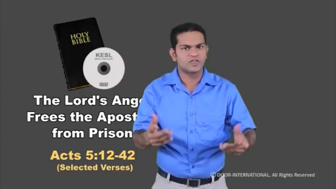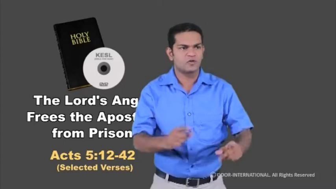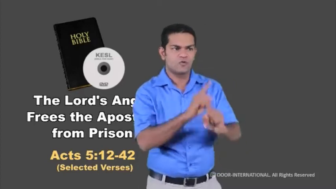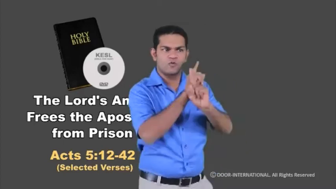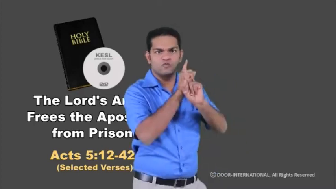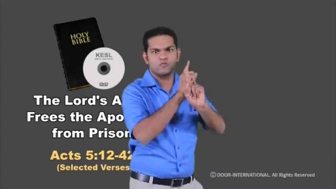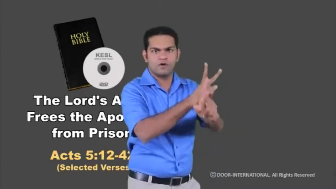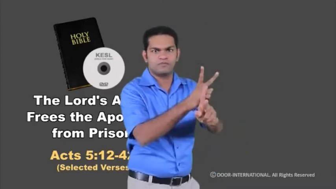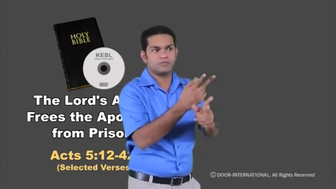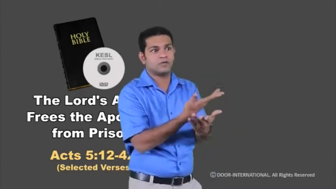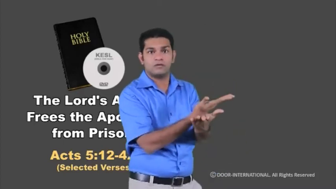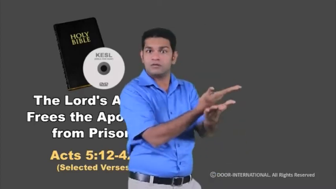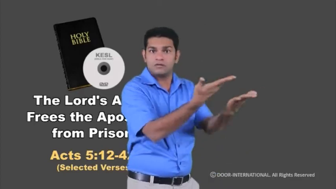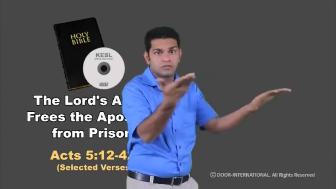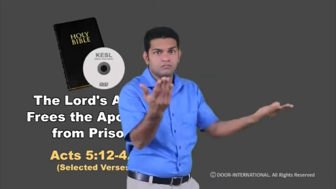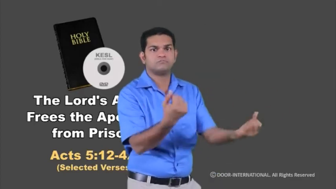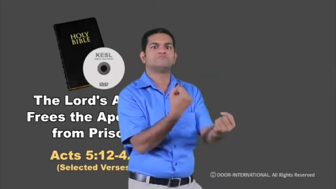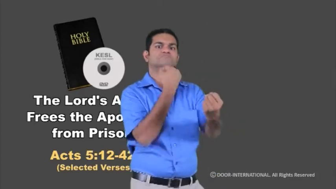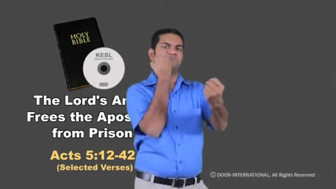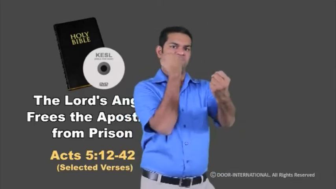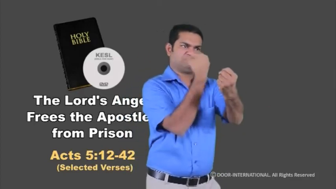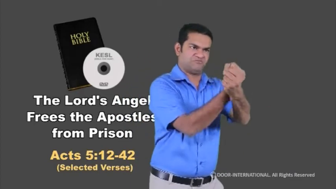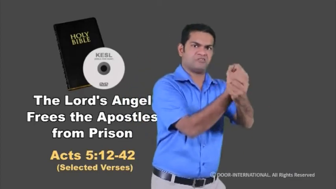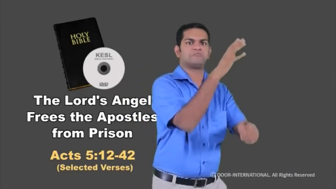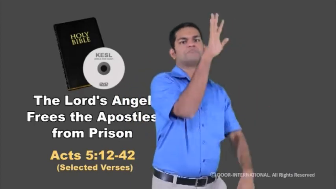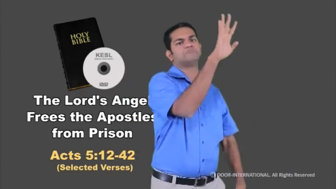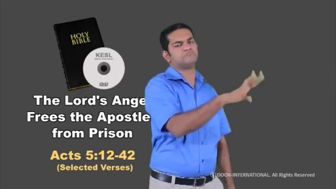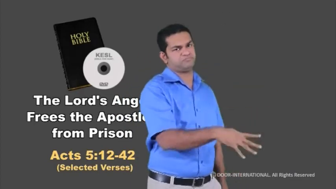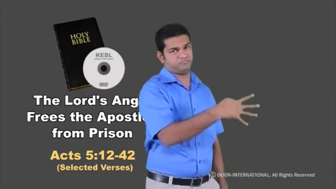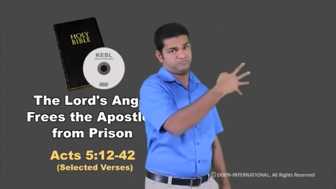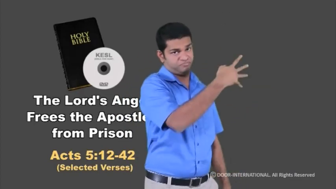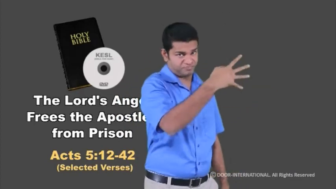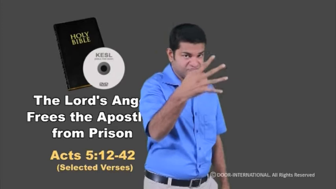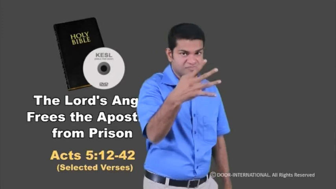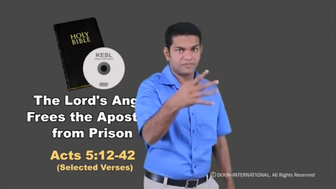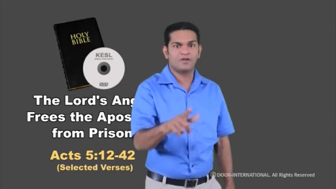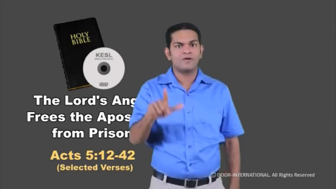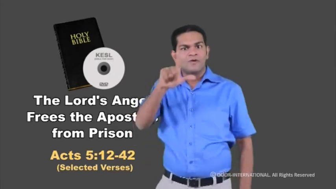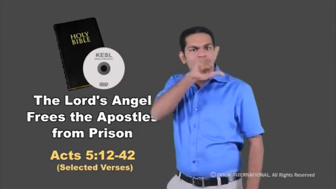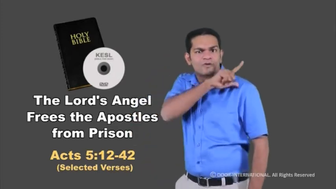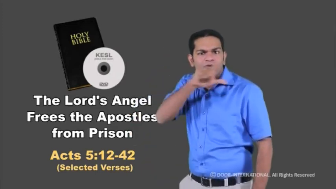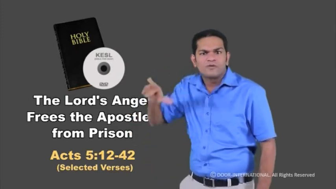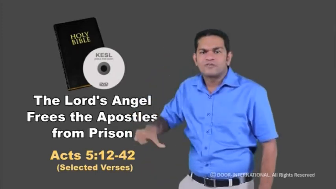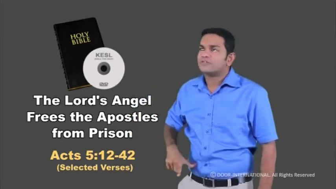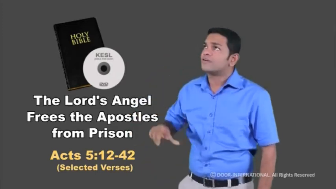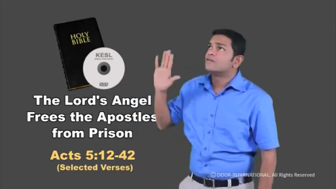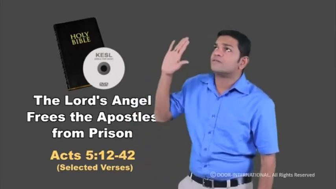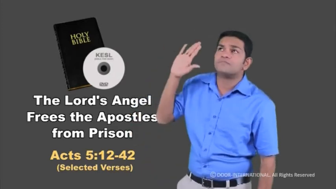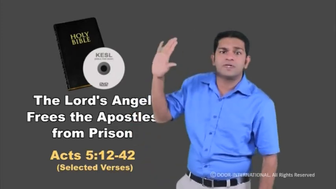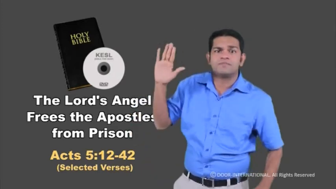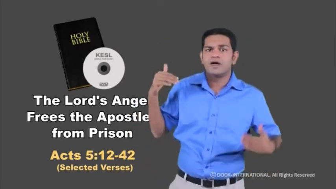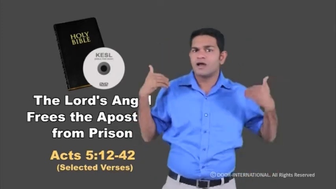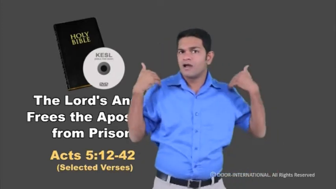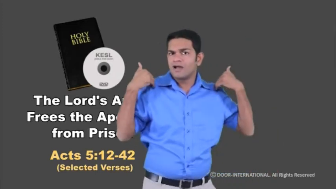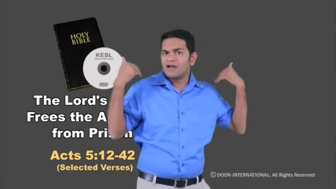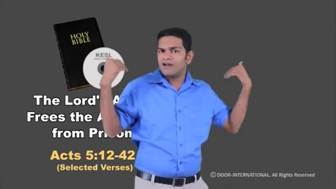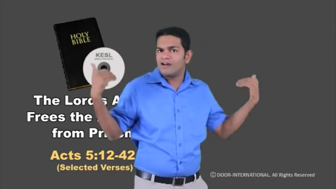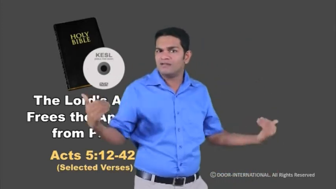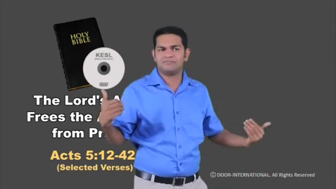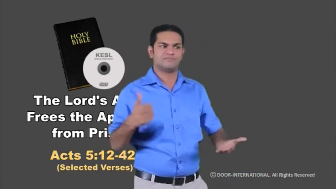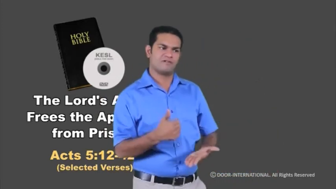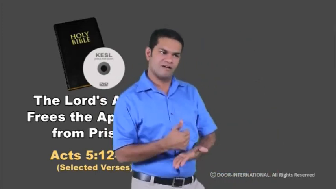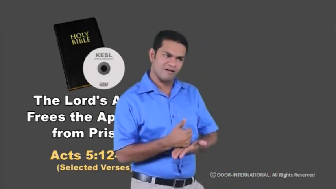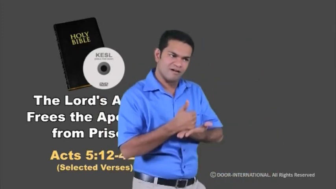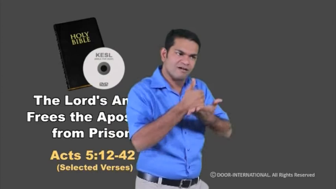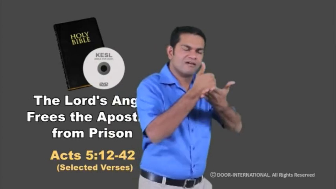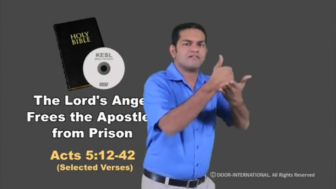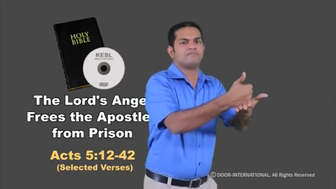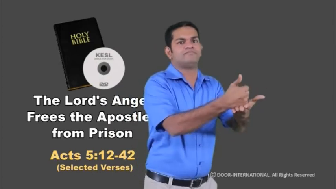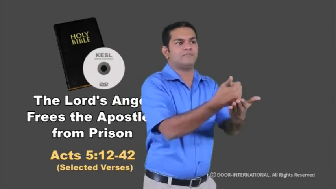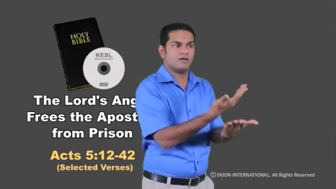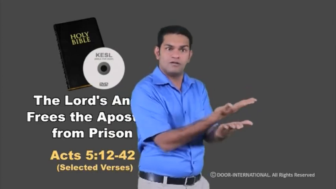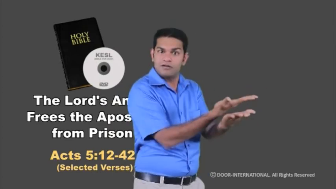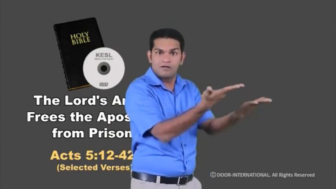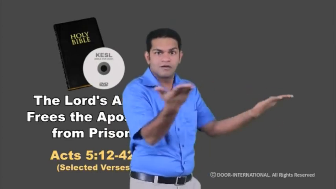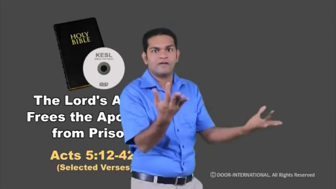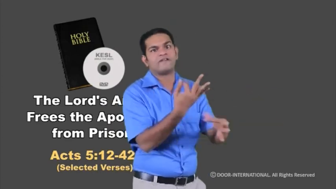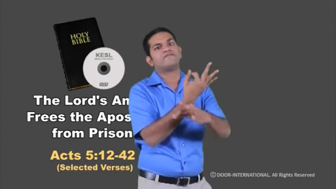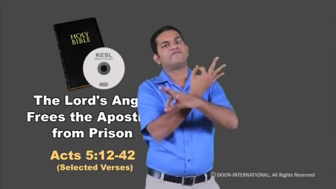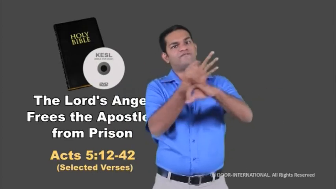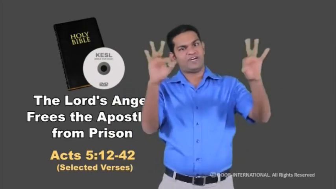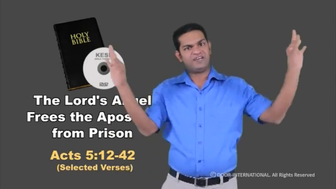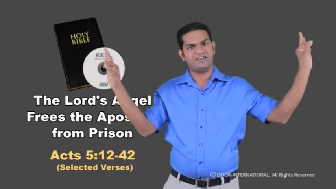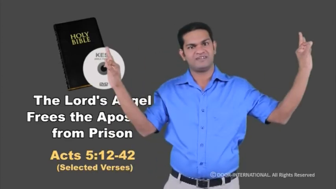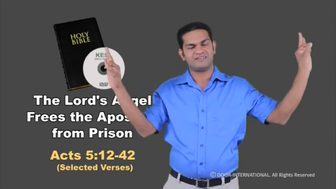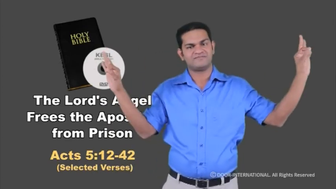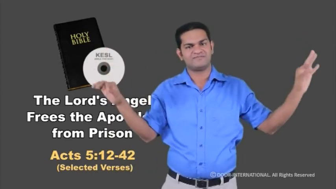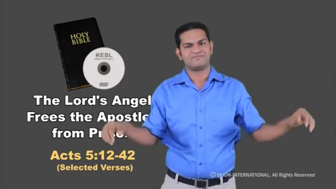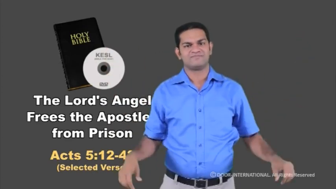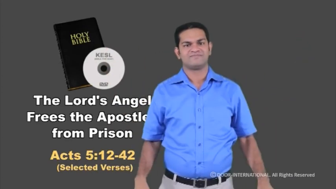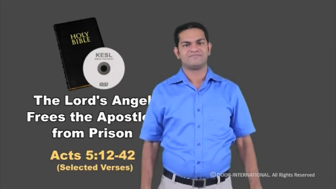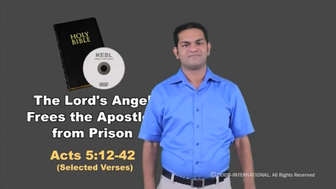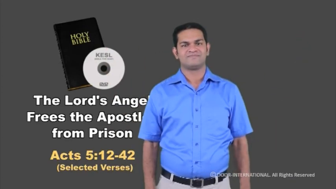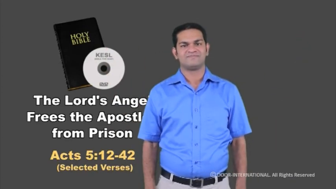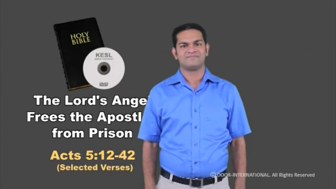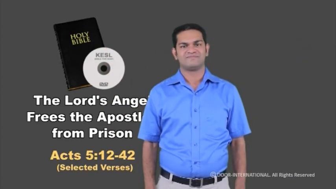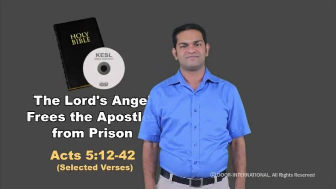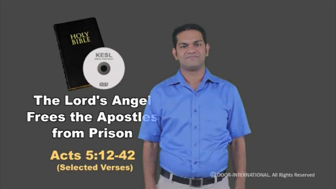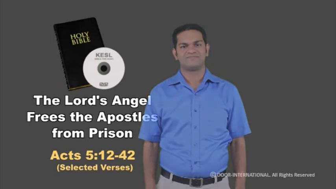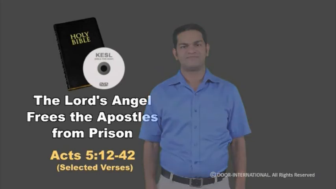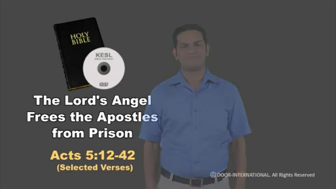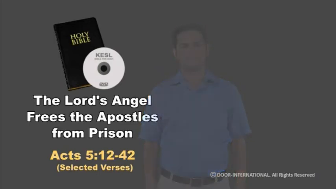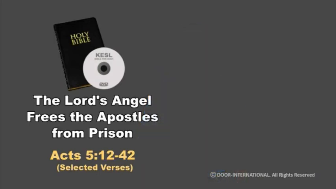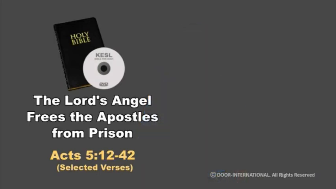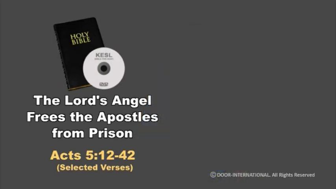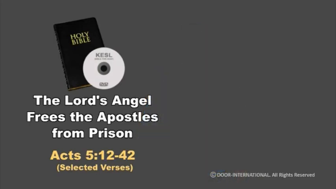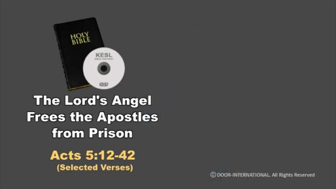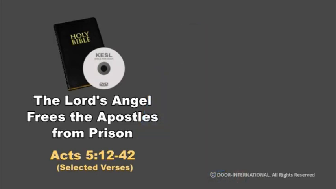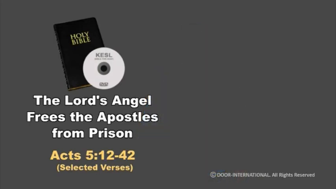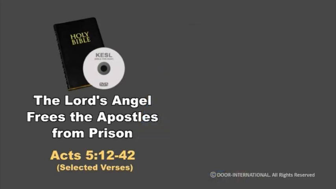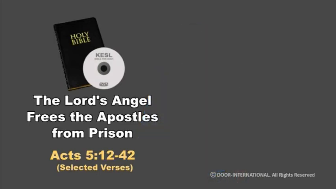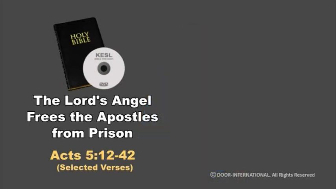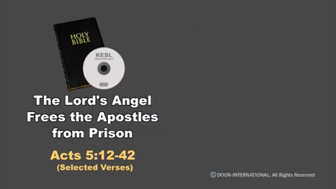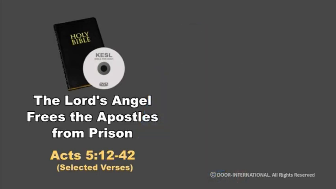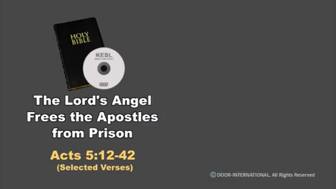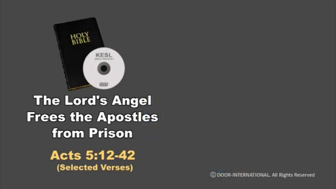The Lord's Angel Frees the Apostles from Prison